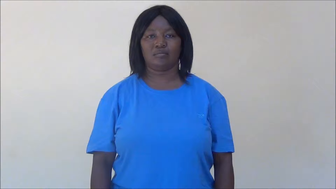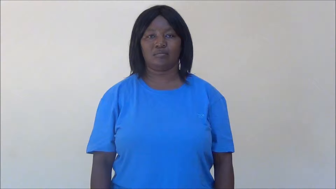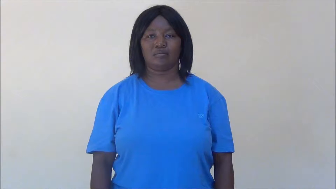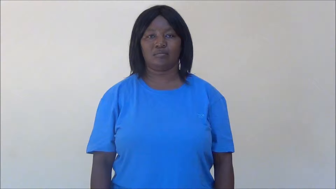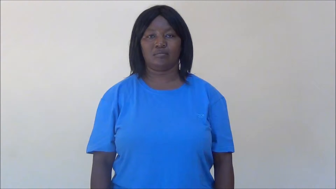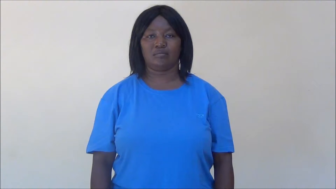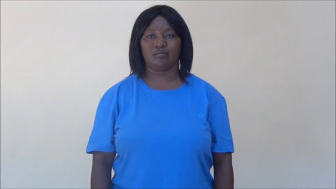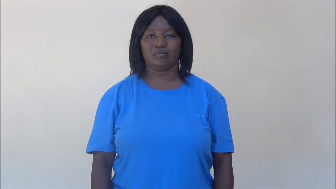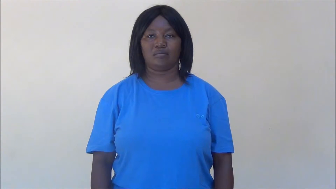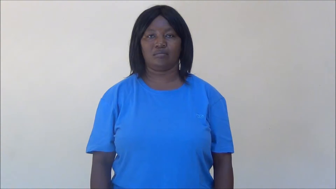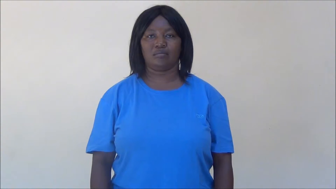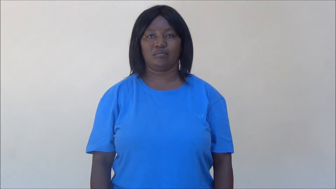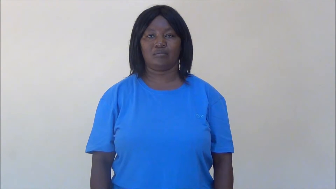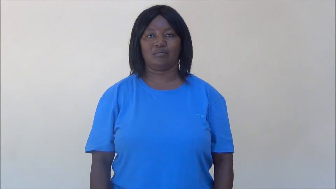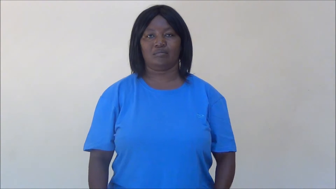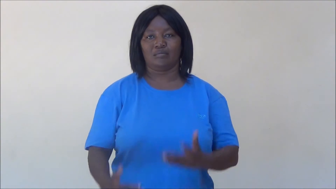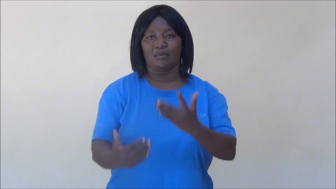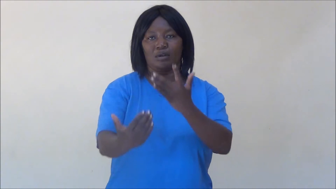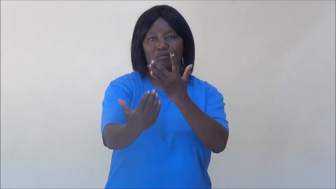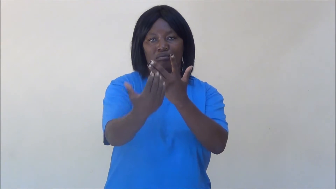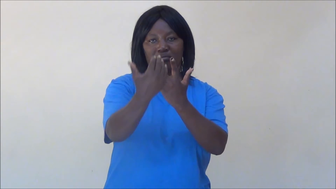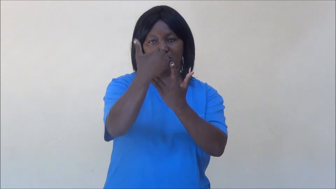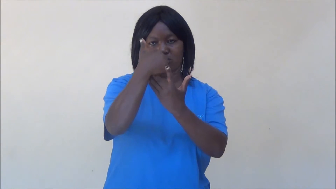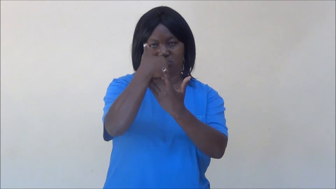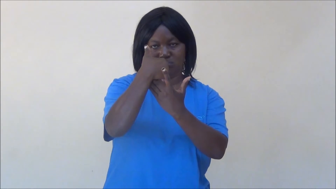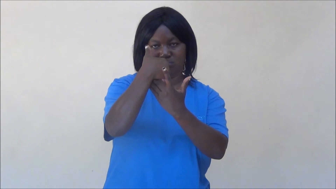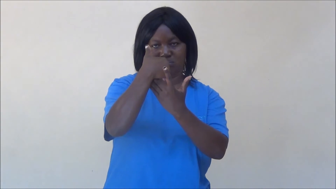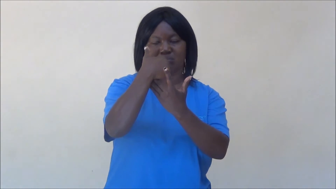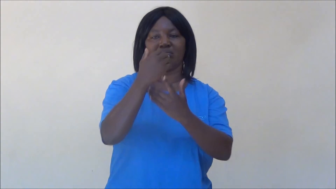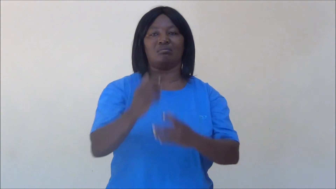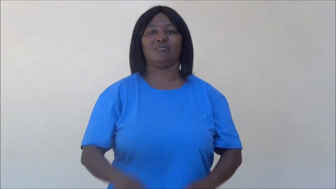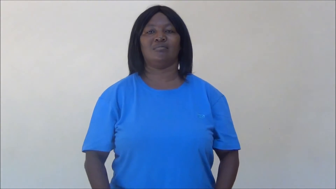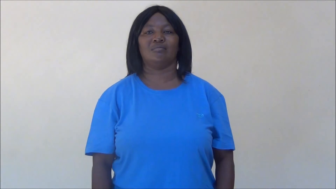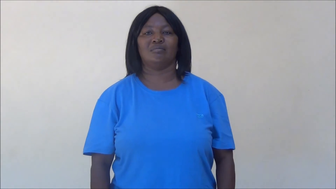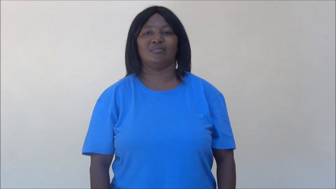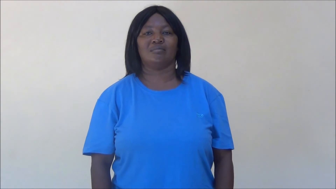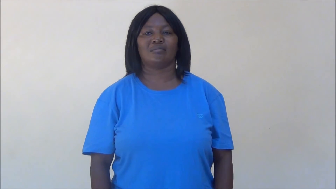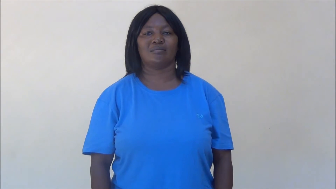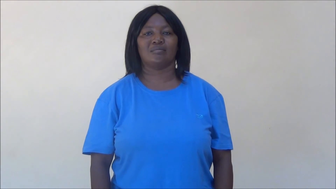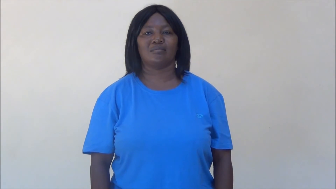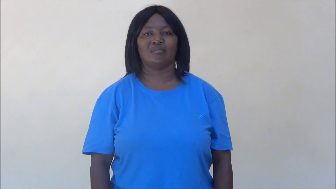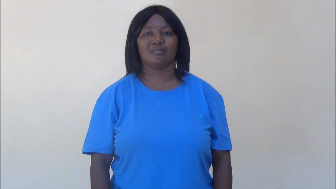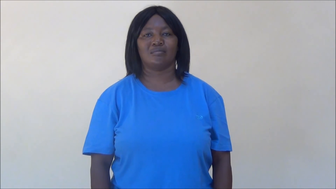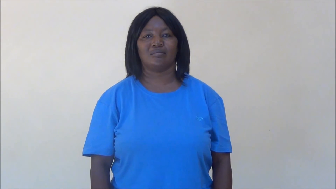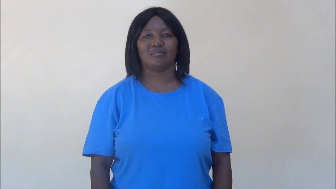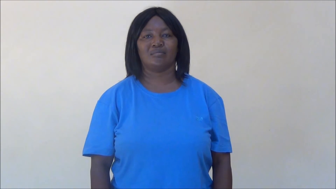ENTER